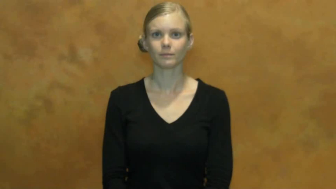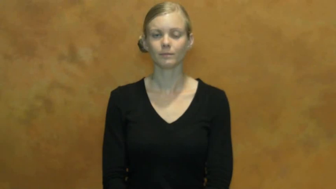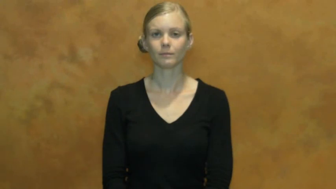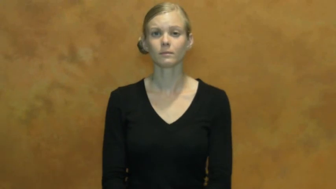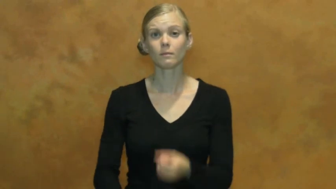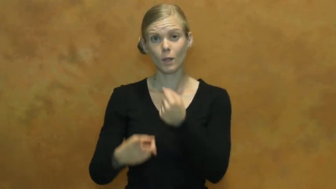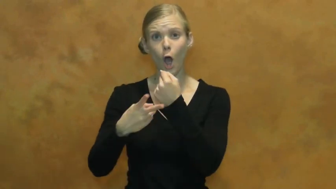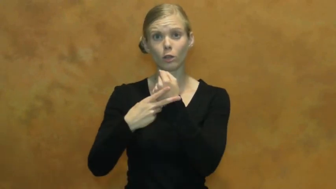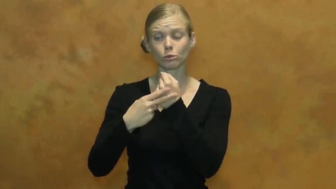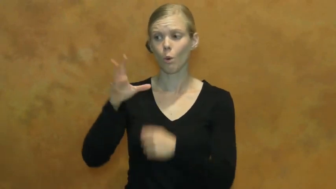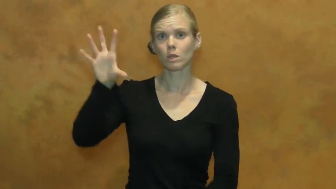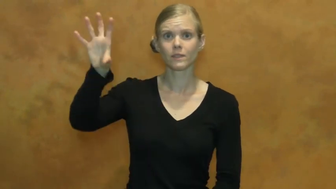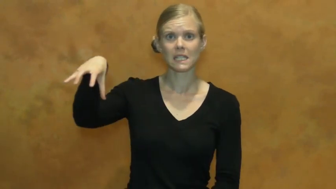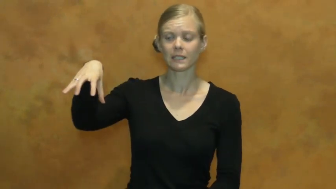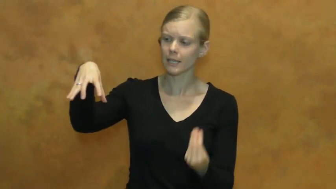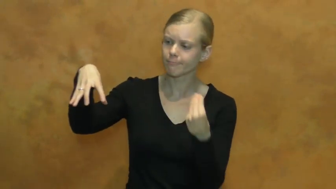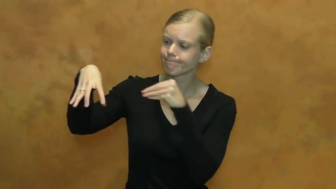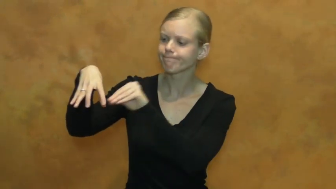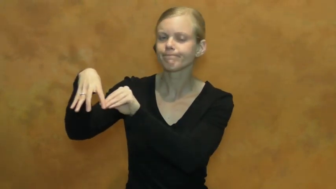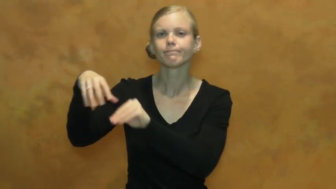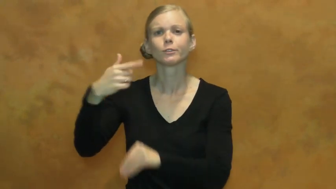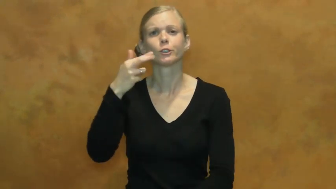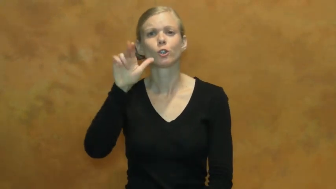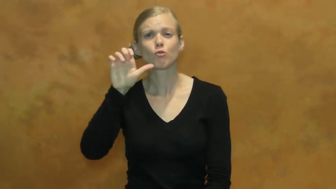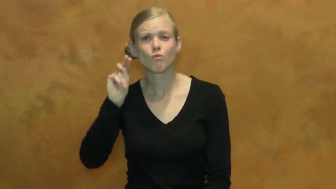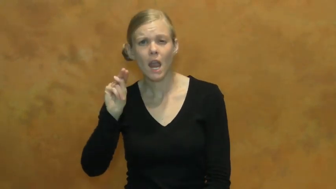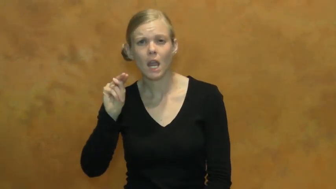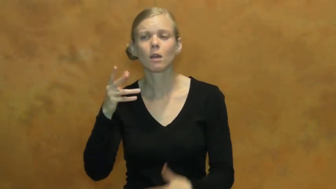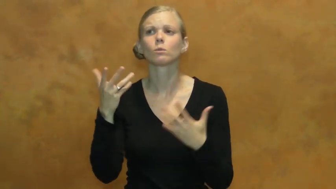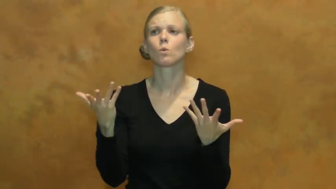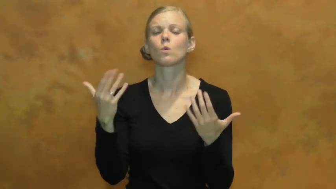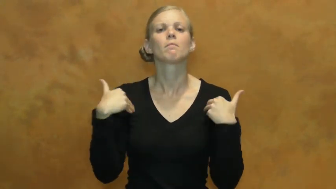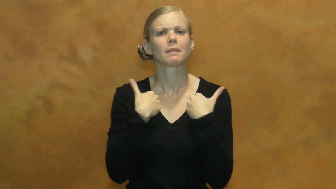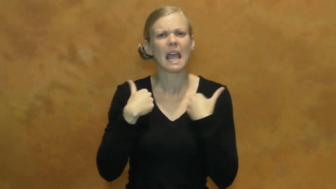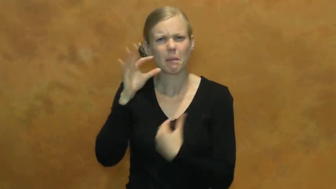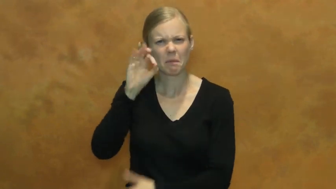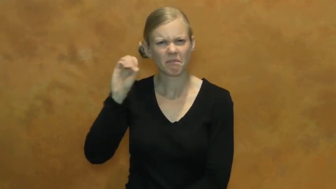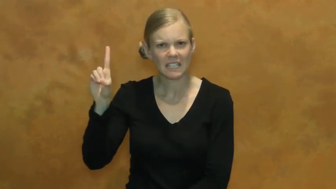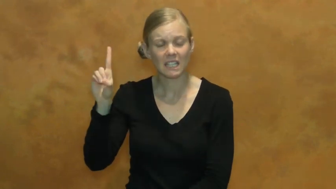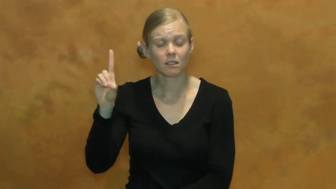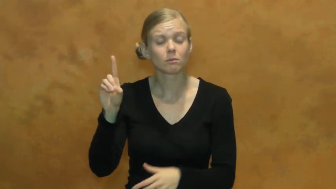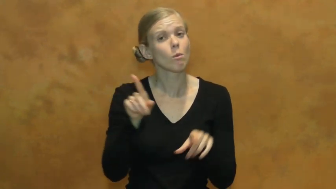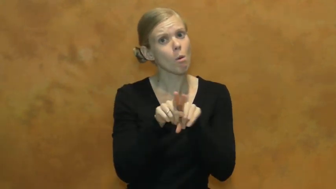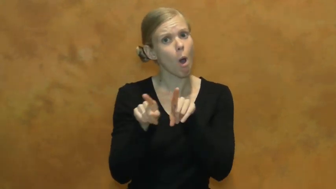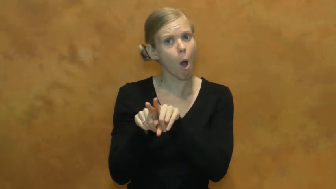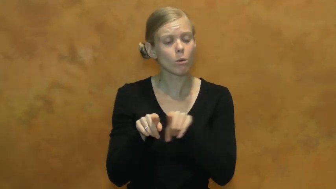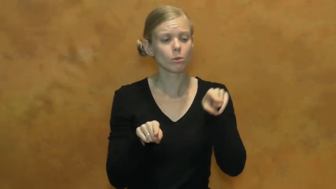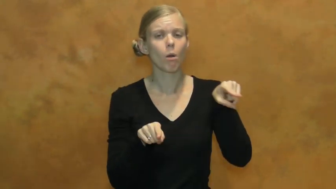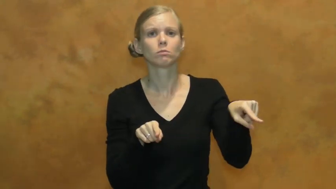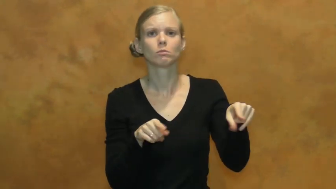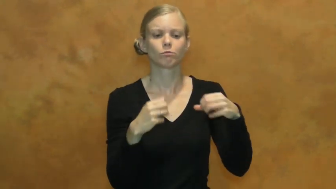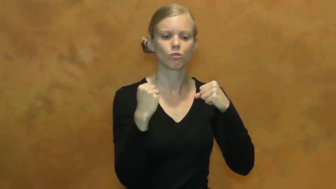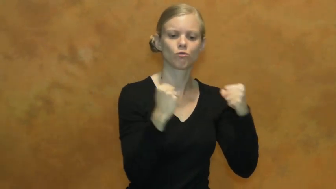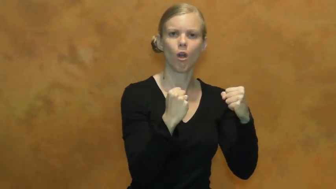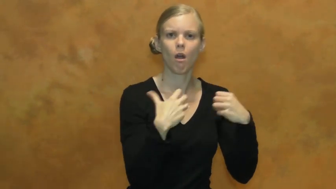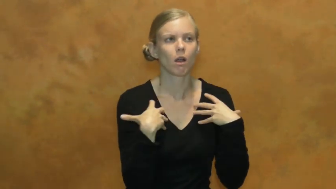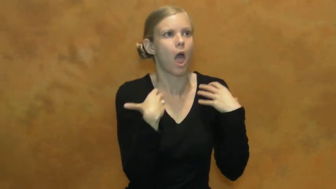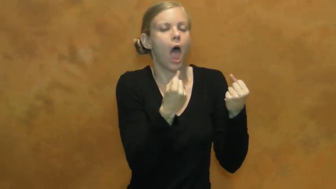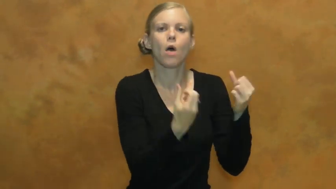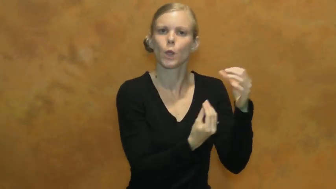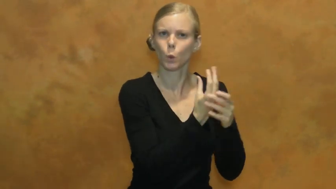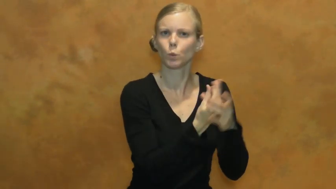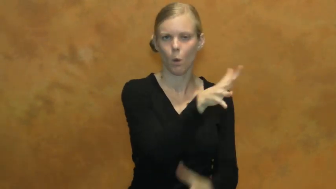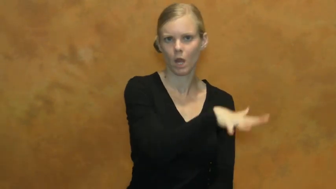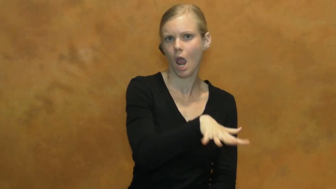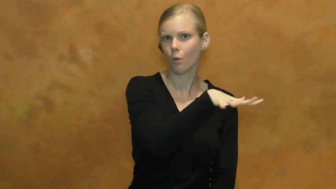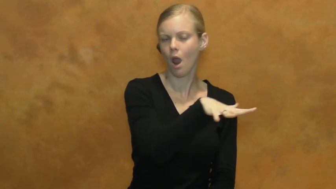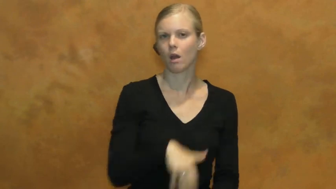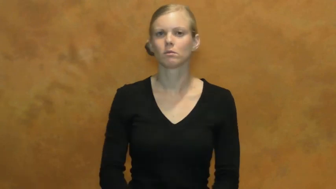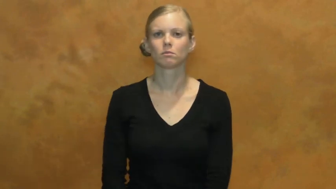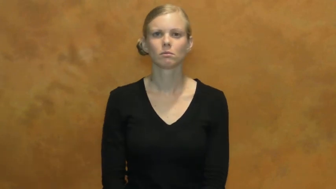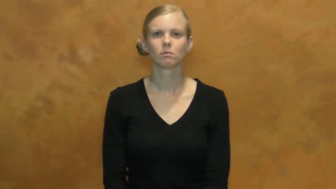granary